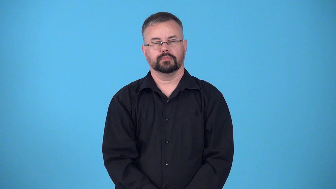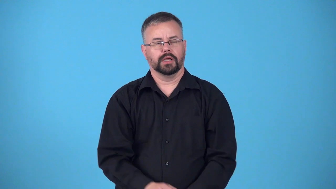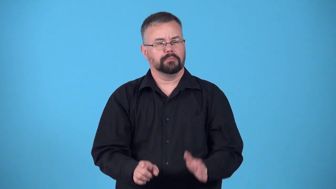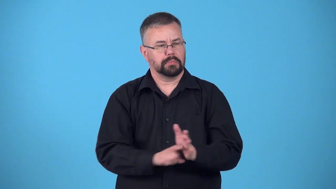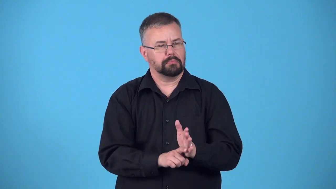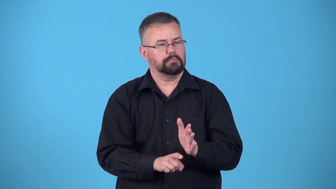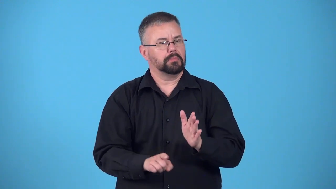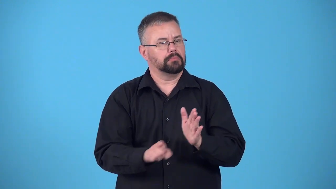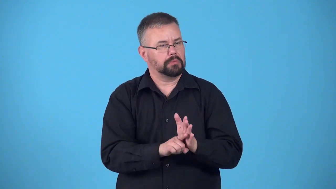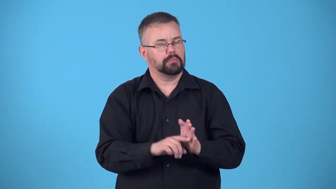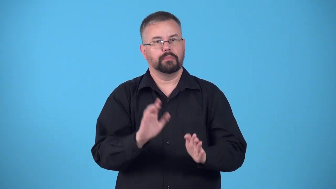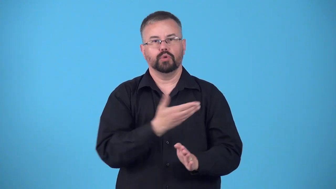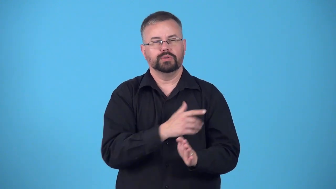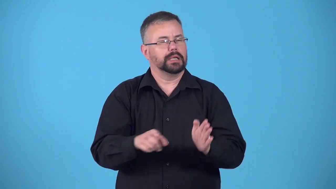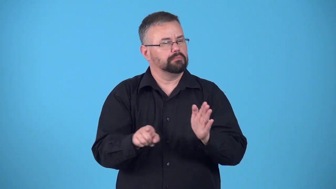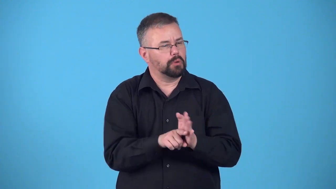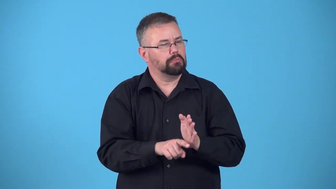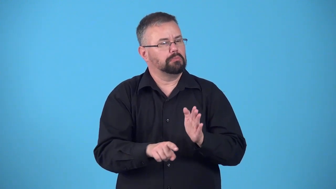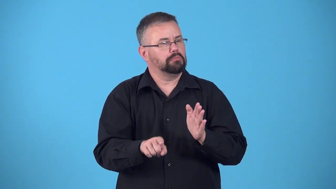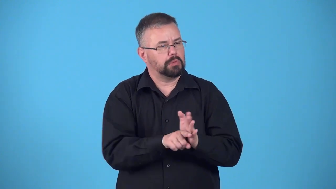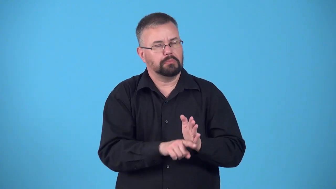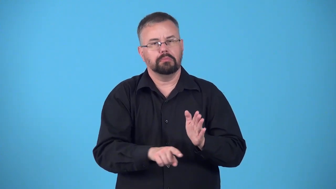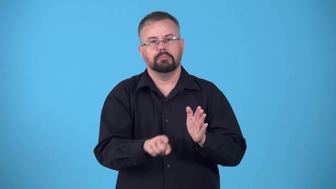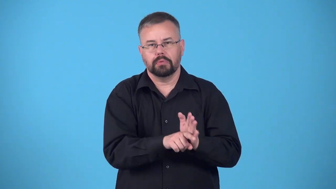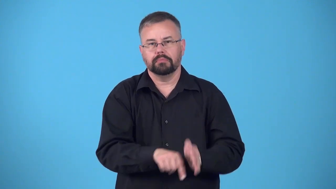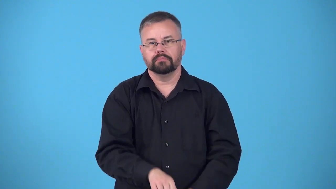music beat